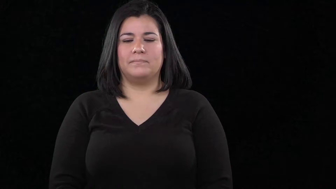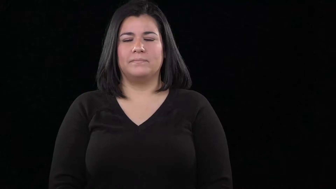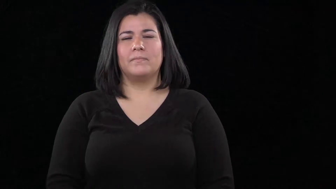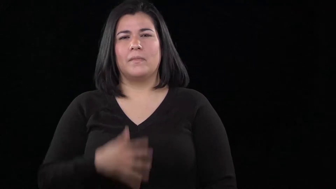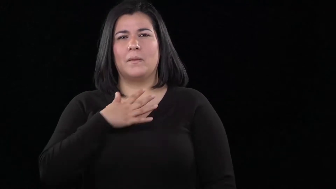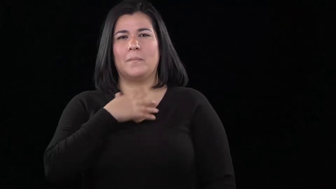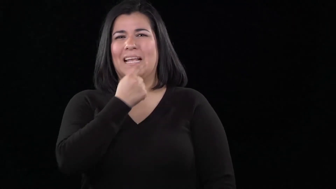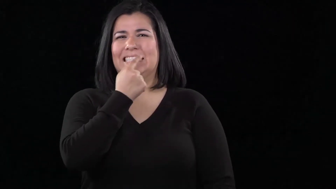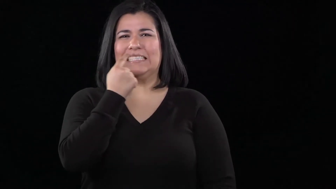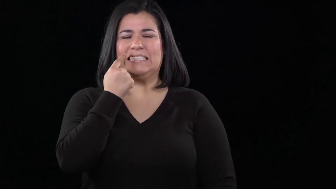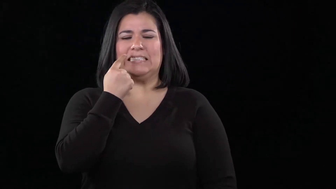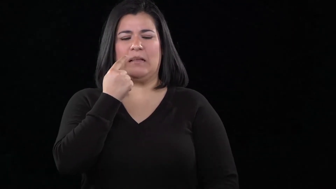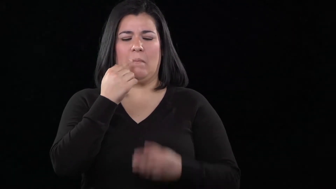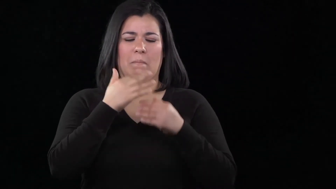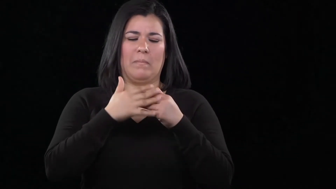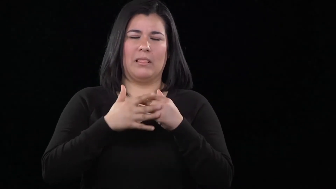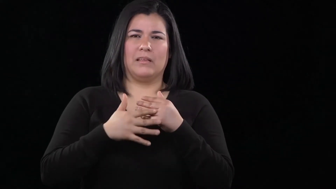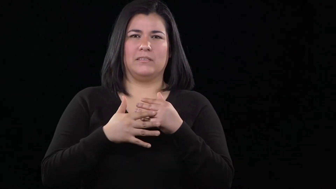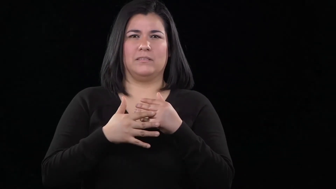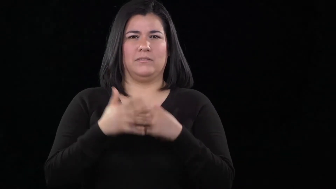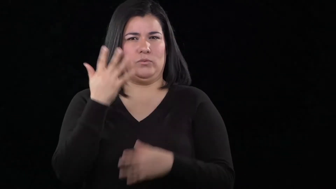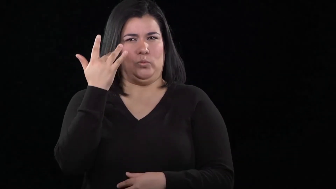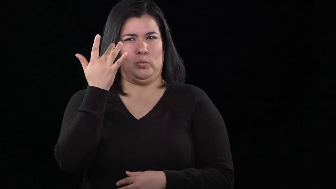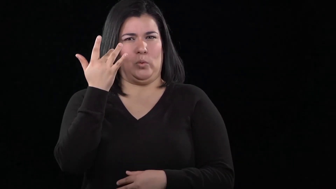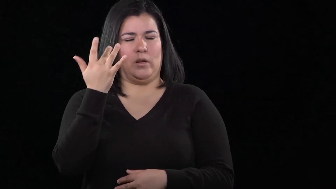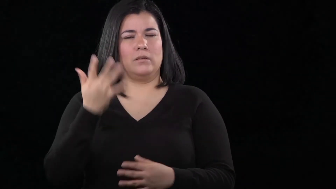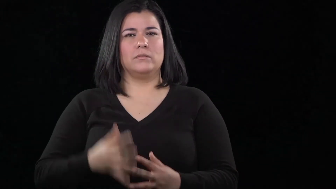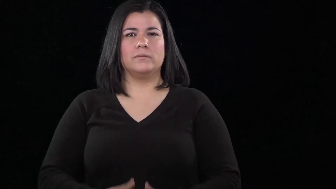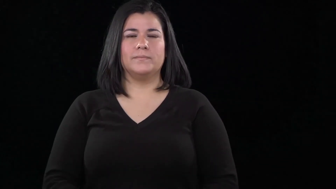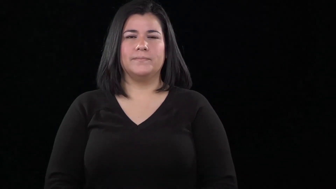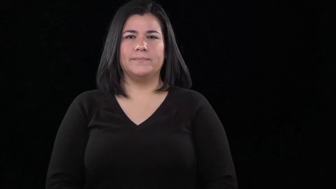Why do my gums bleed